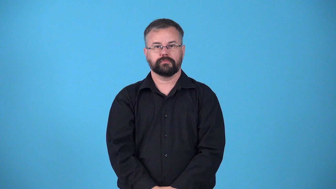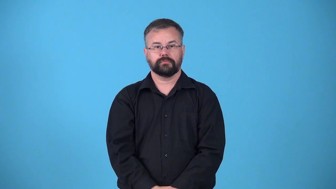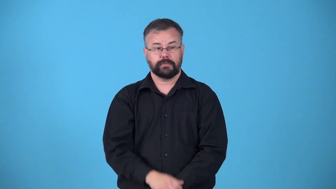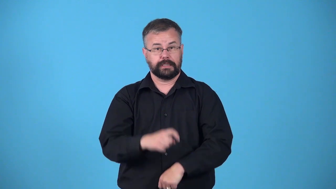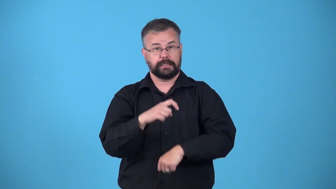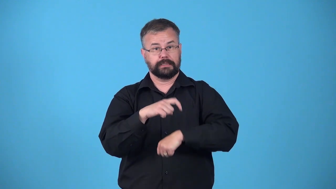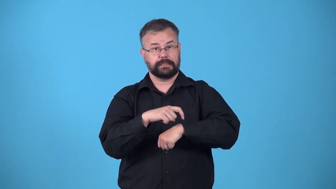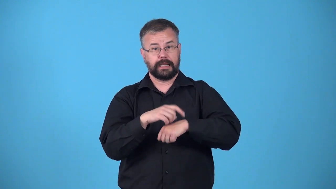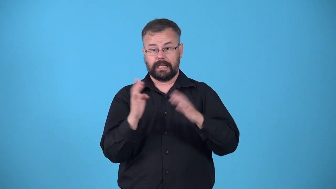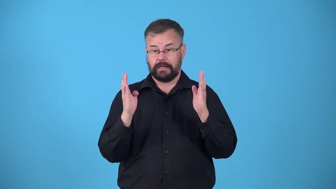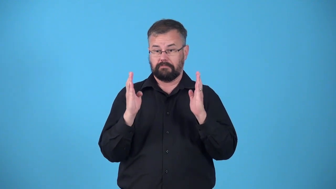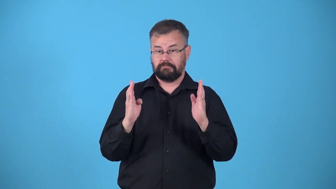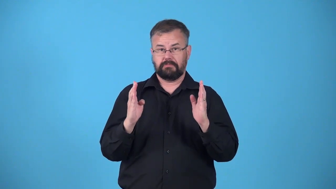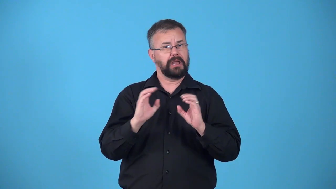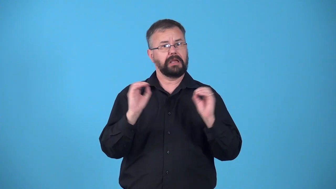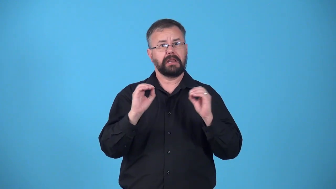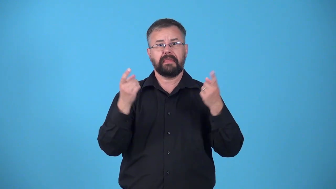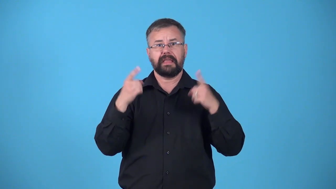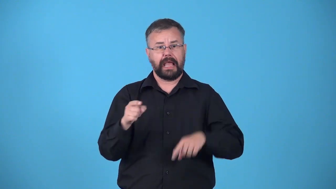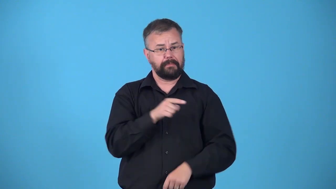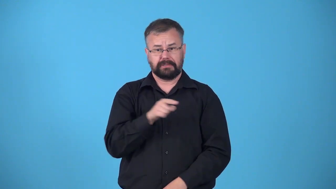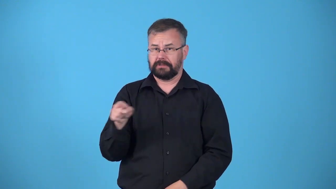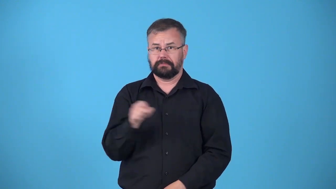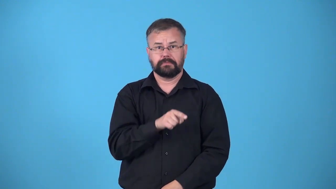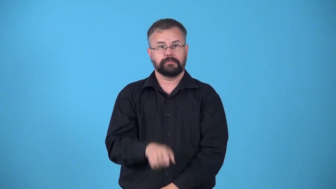fallow time